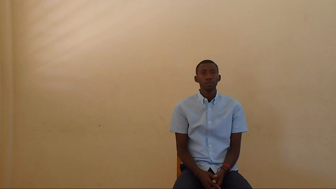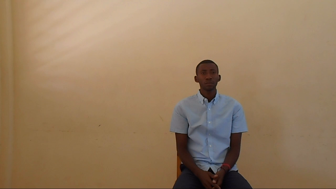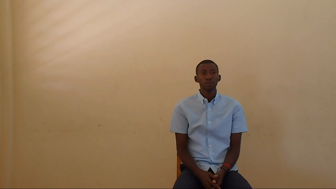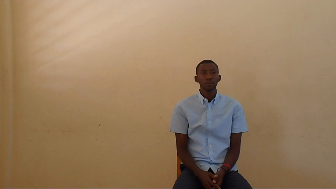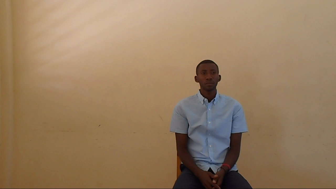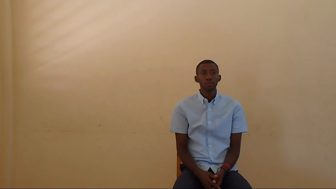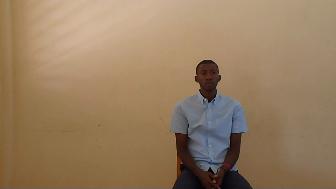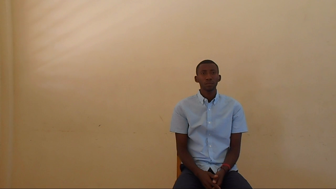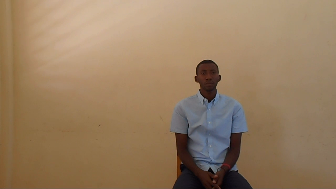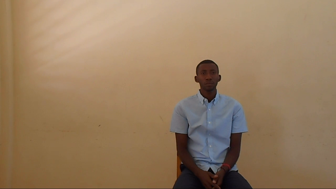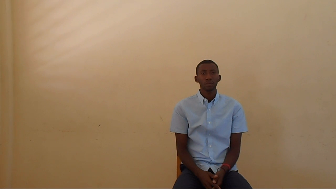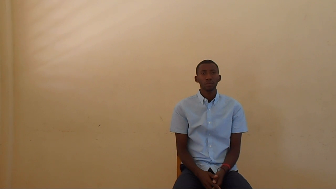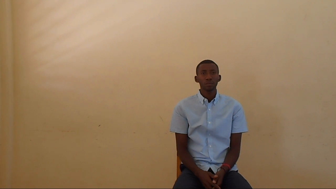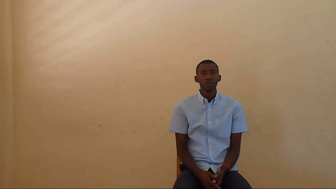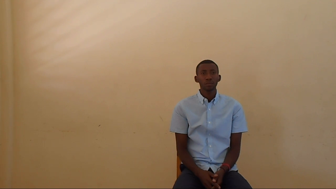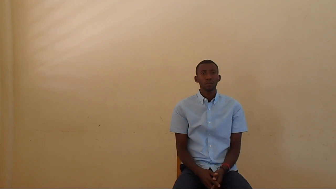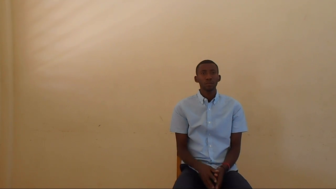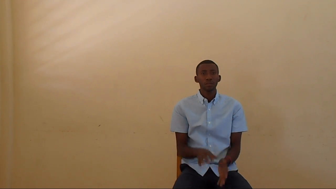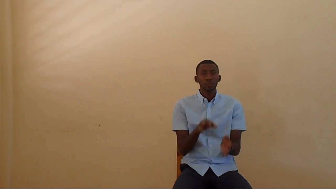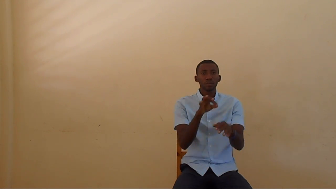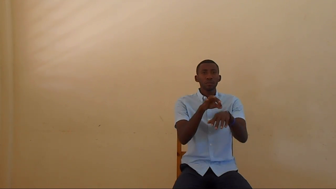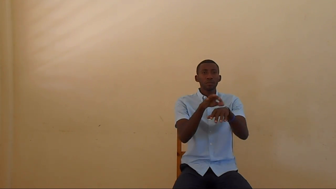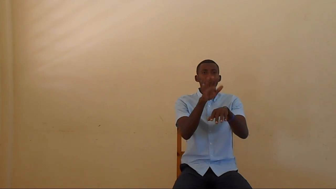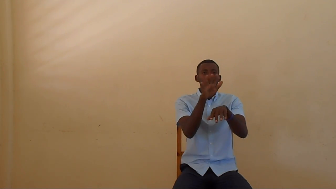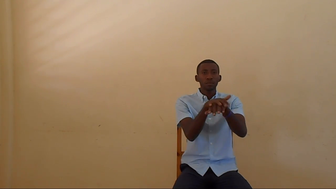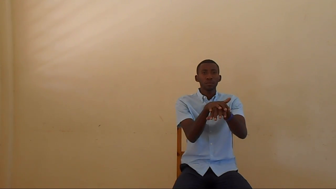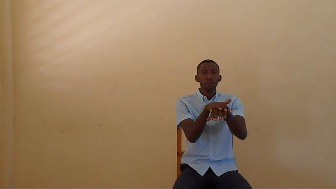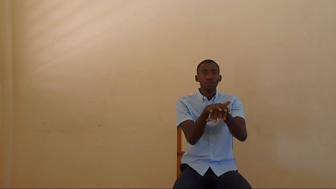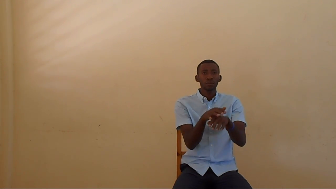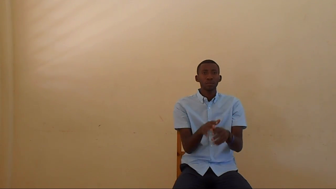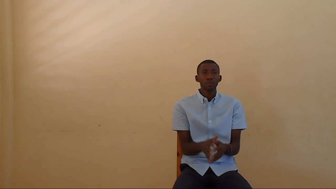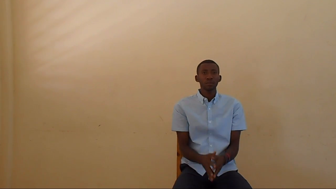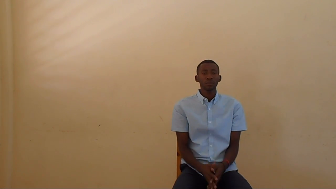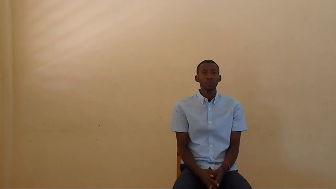bee